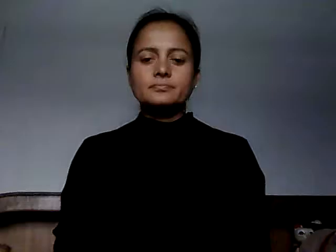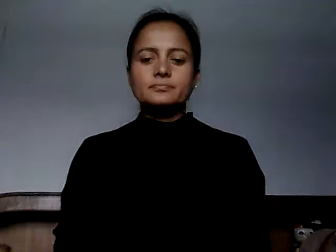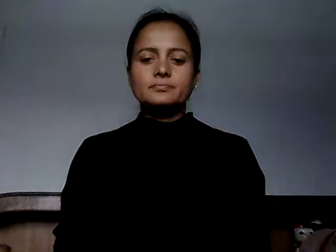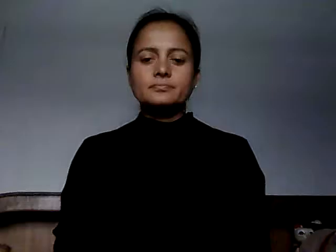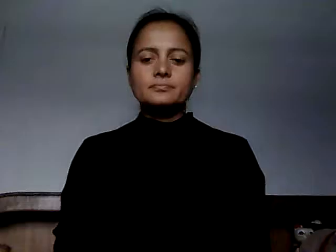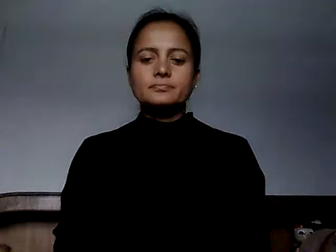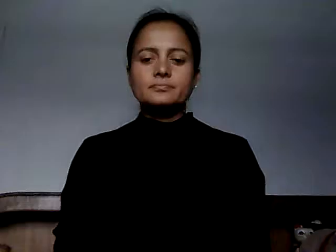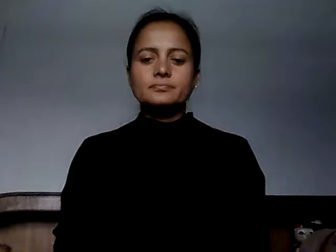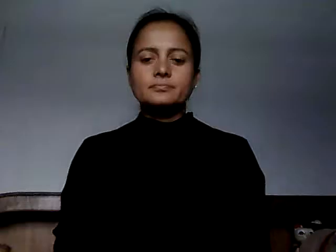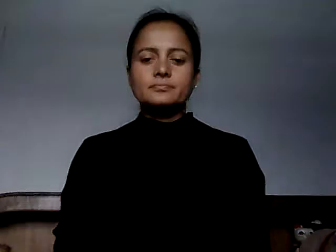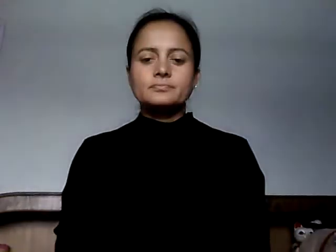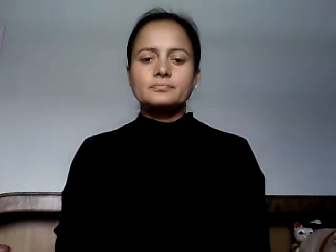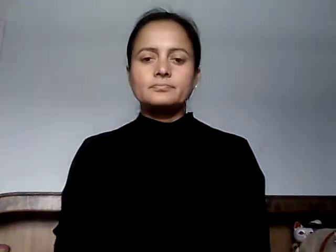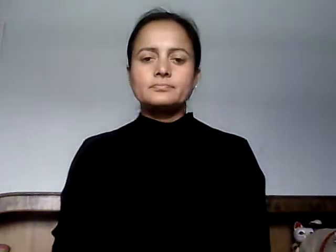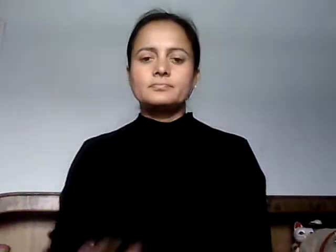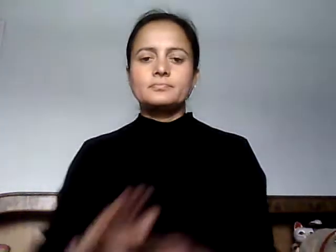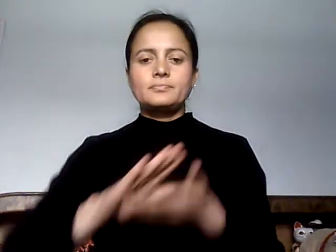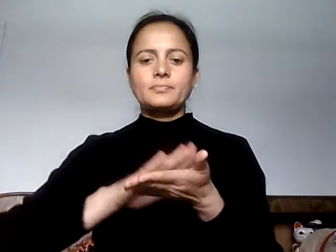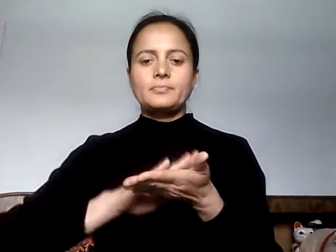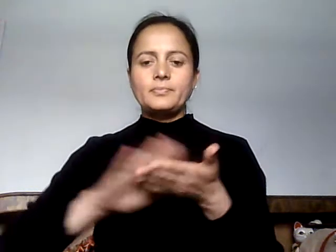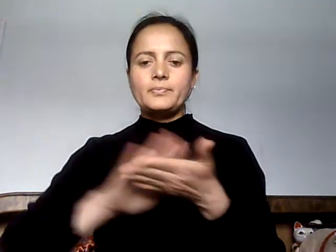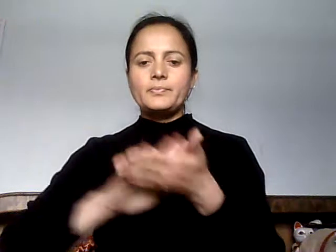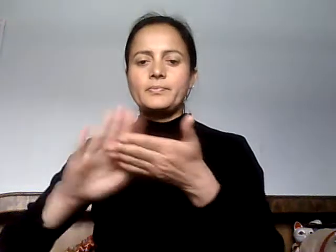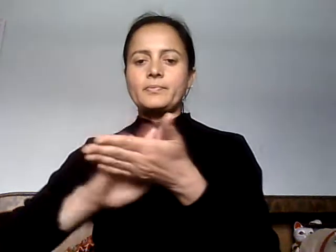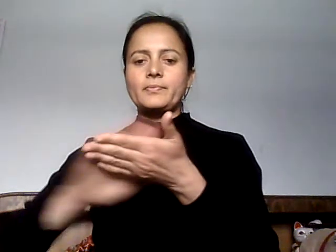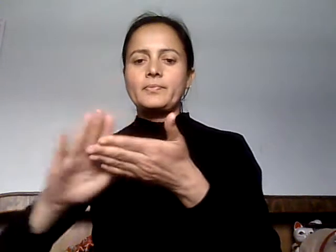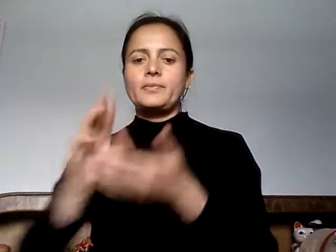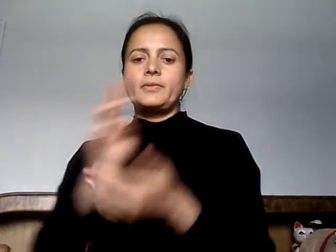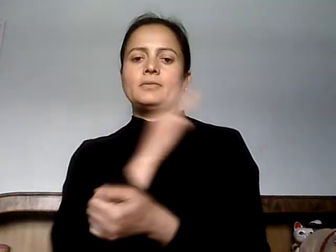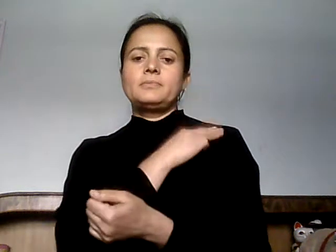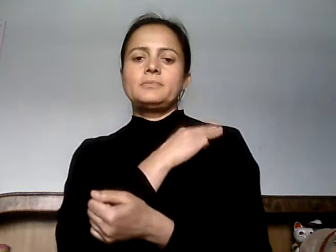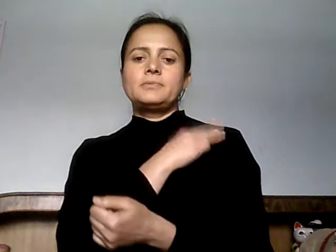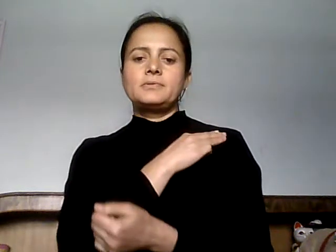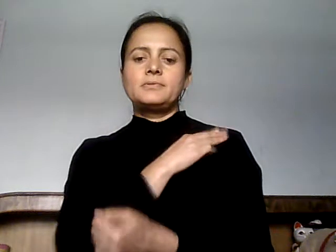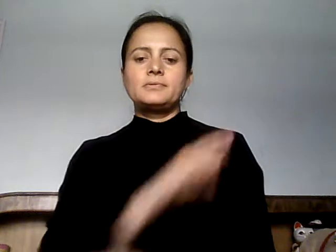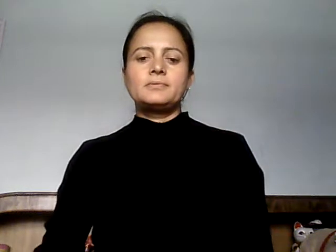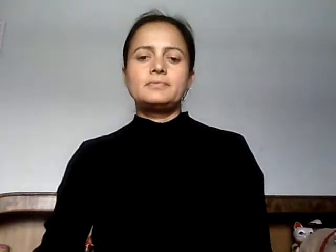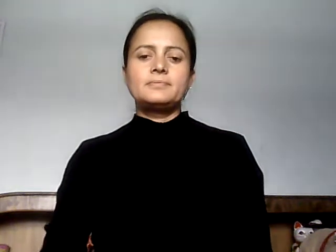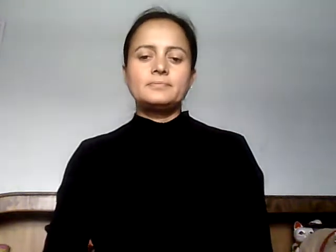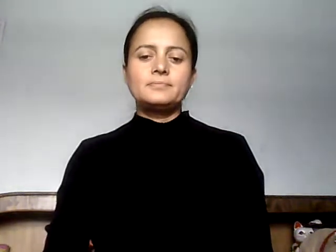janitor